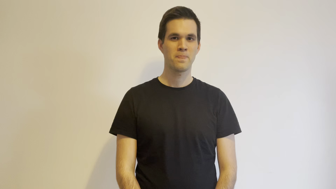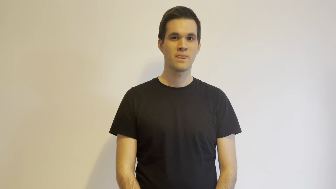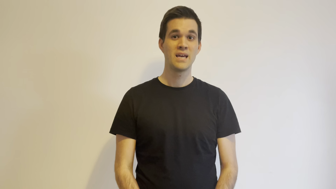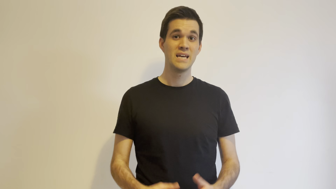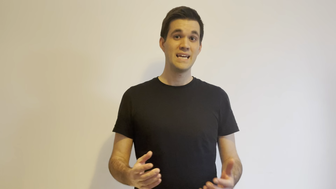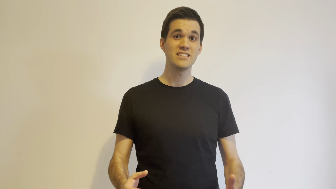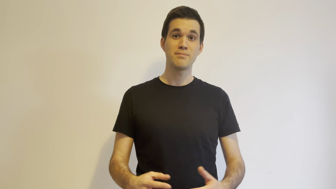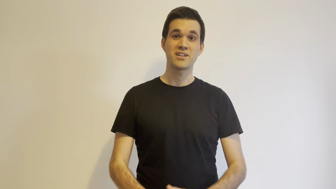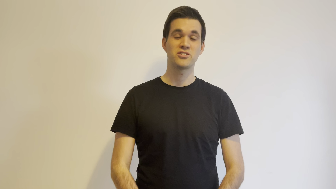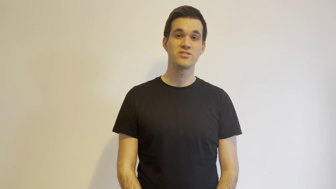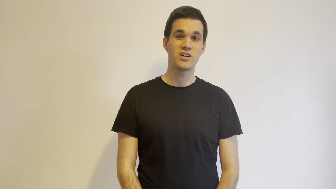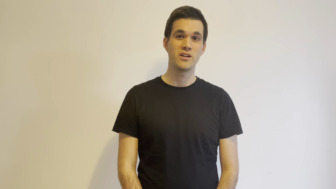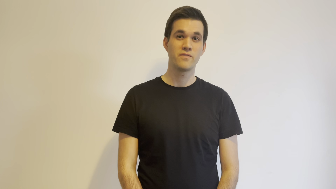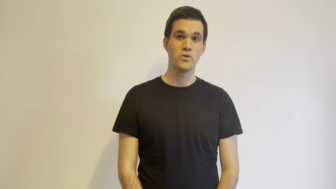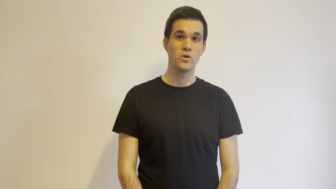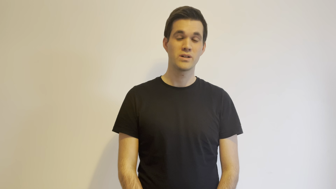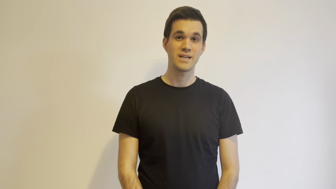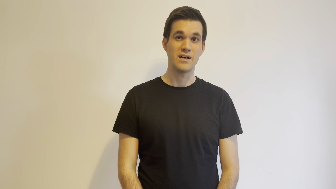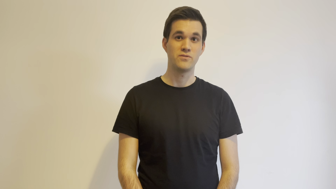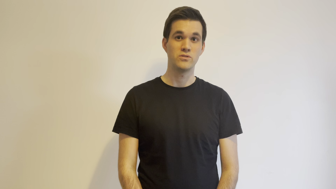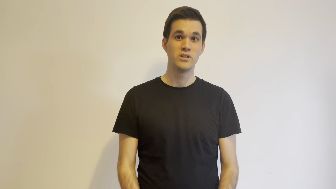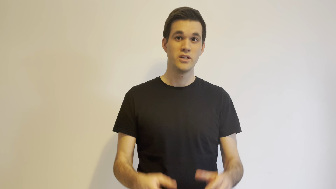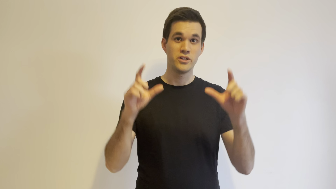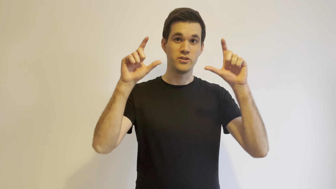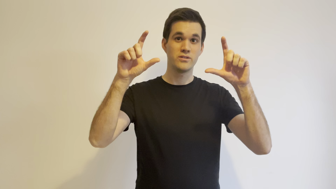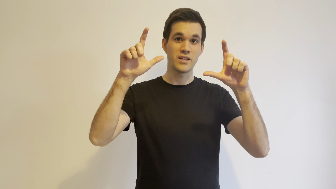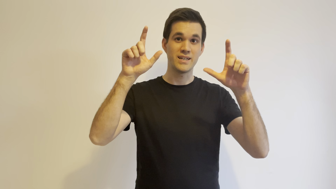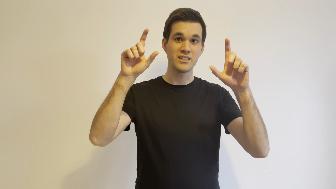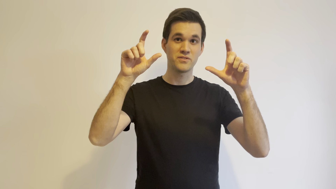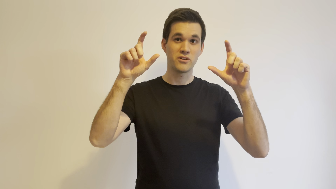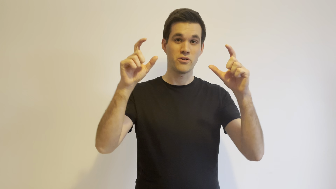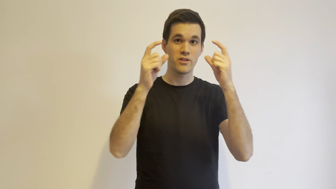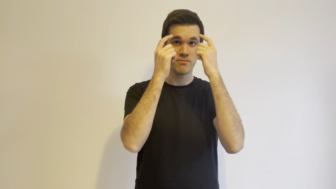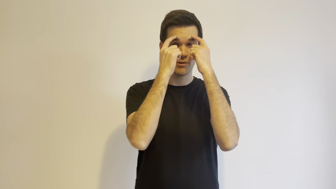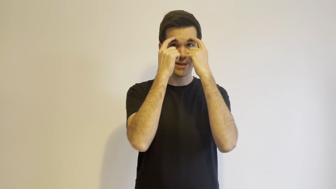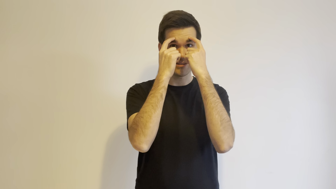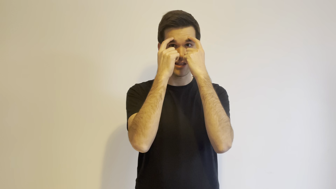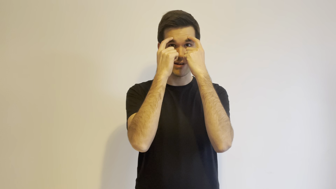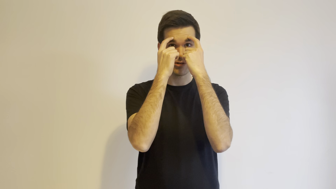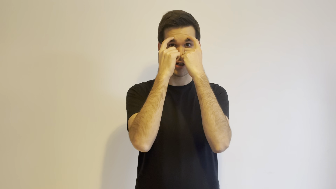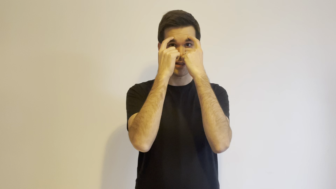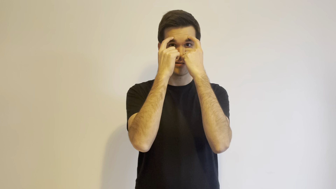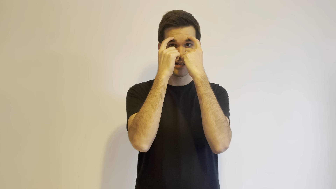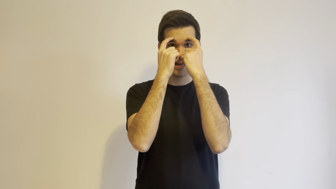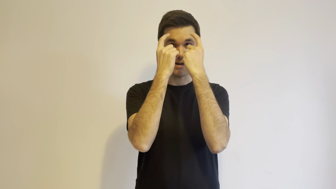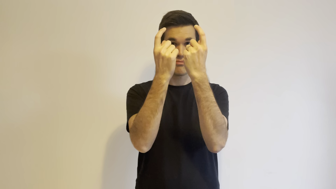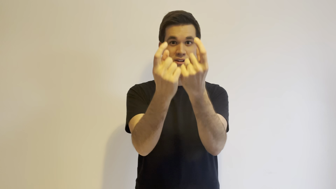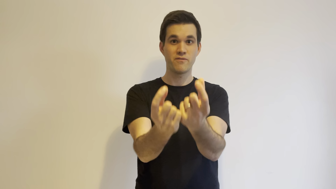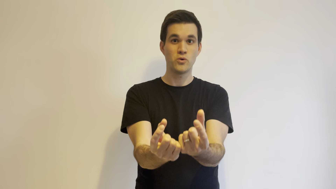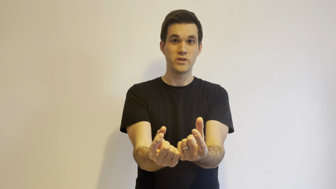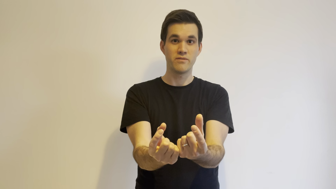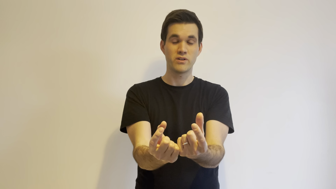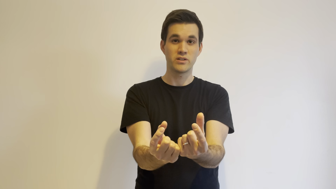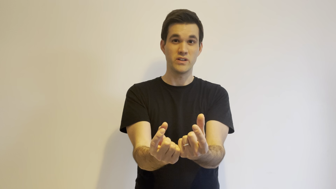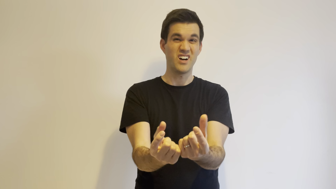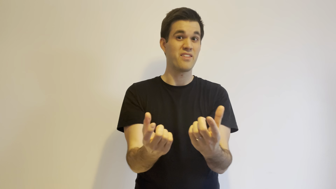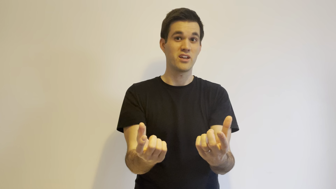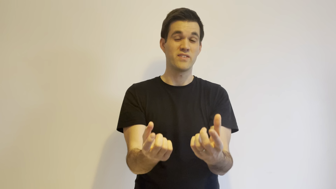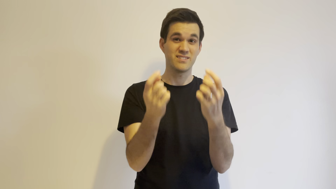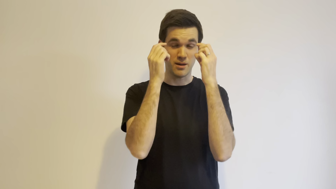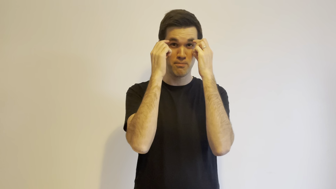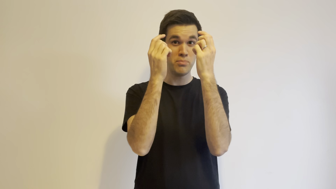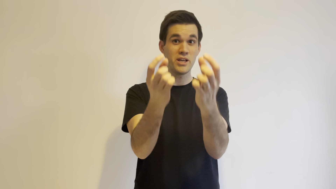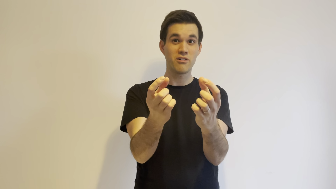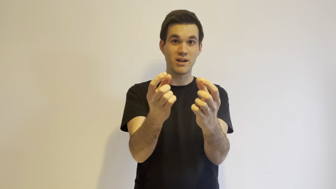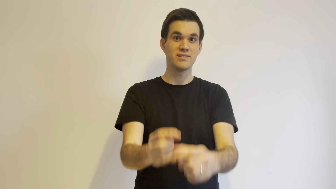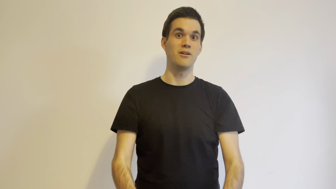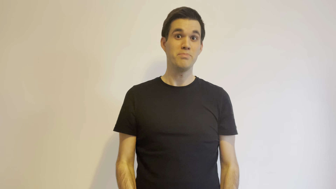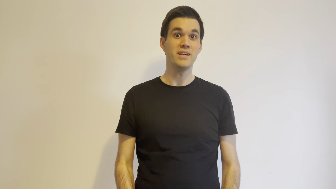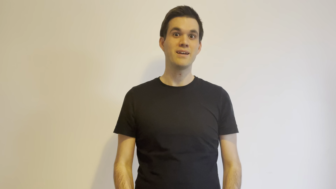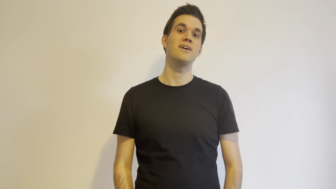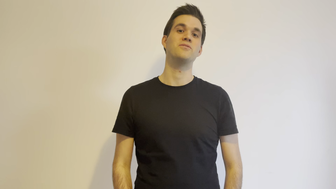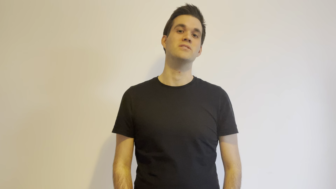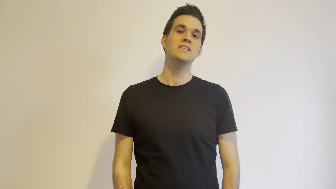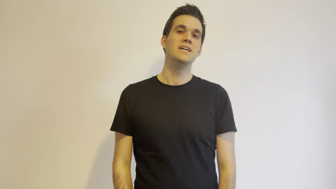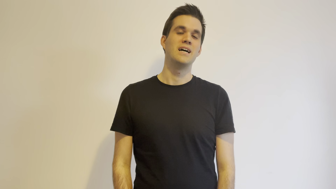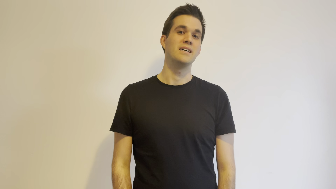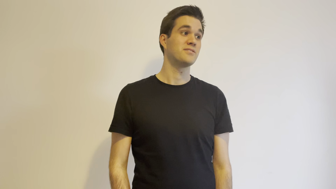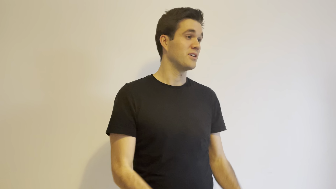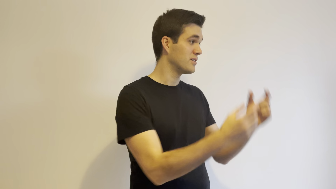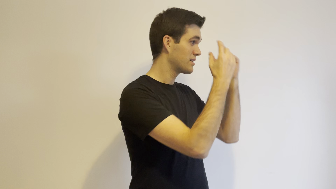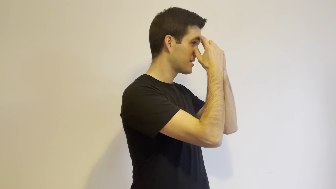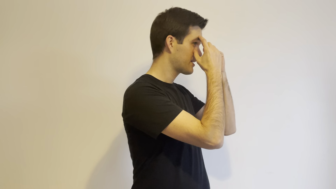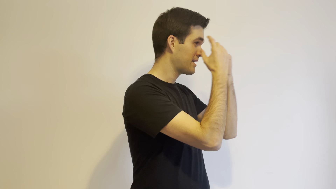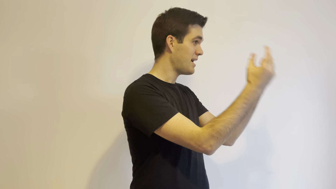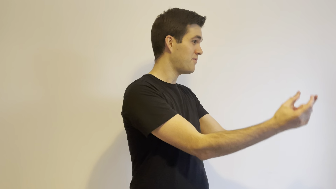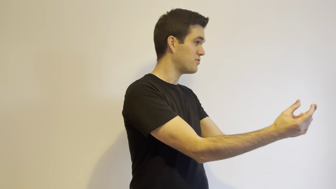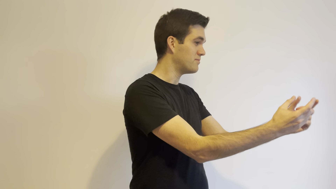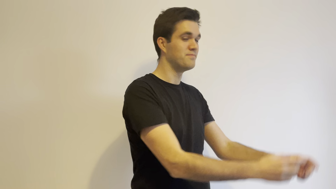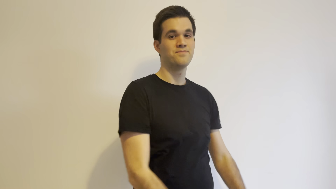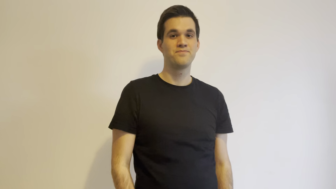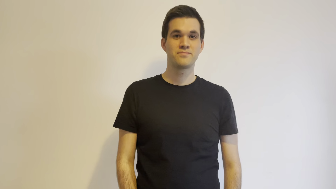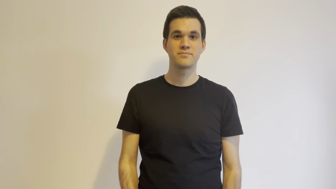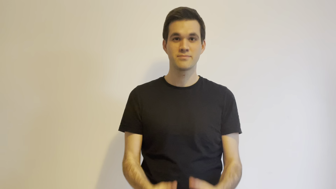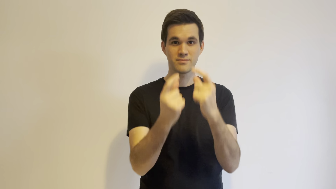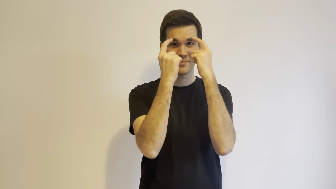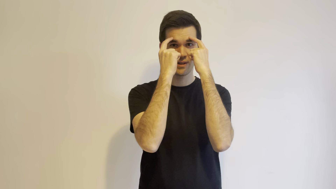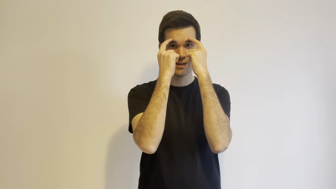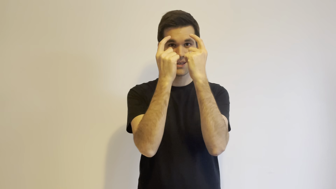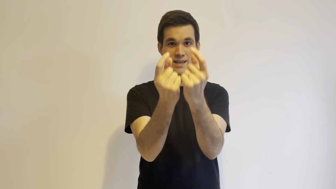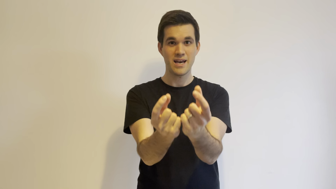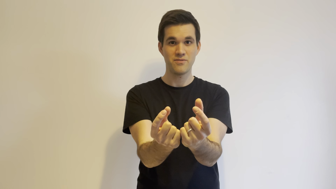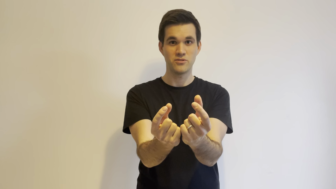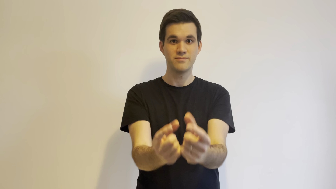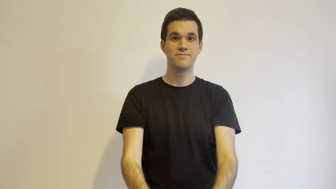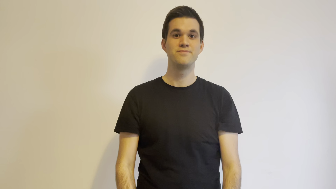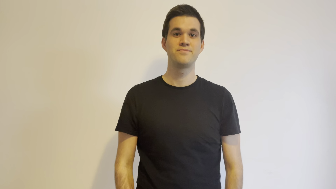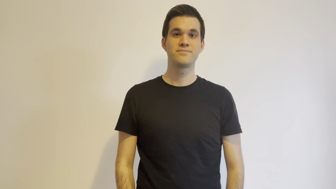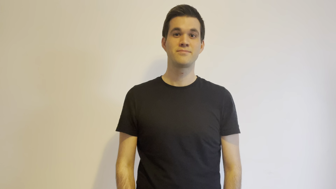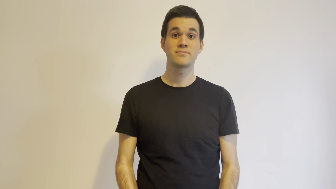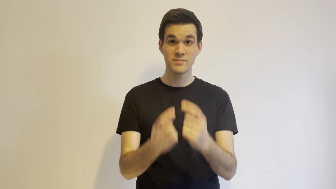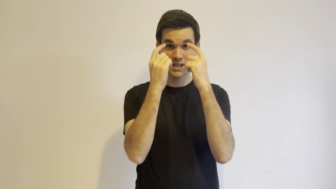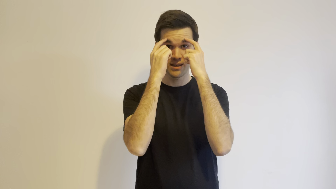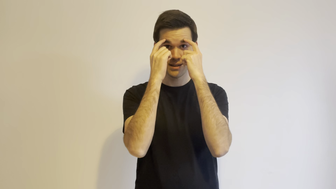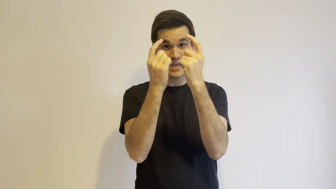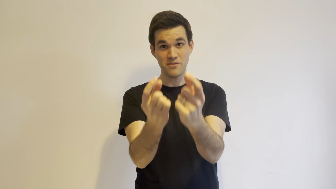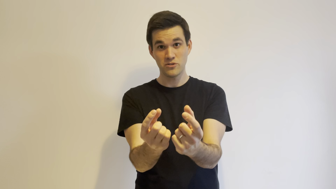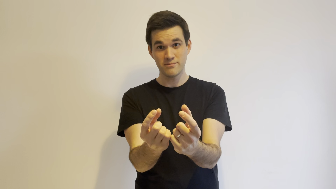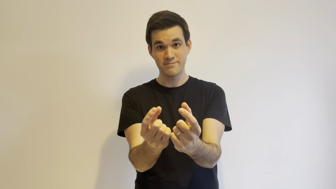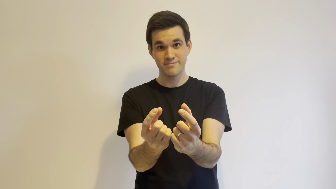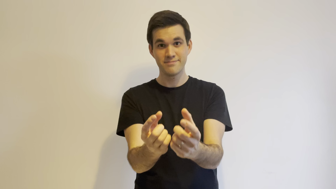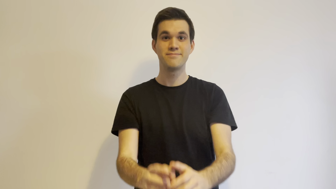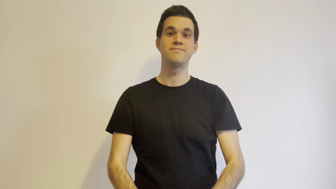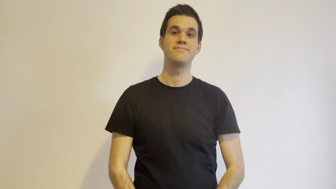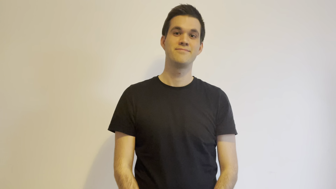CAREFUL